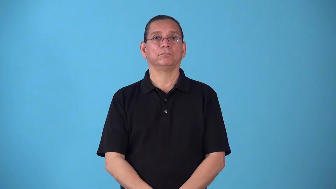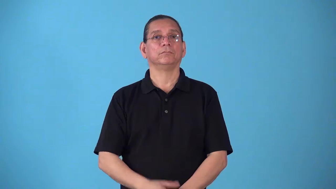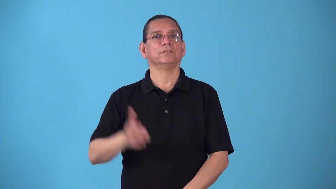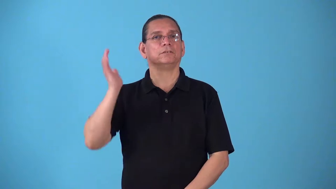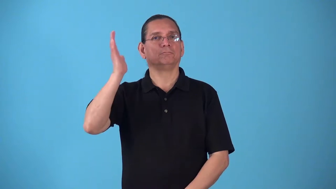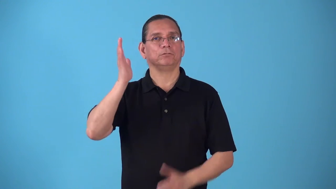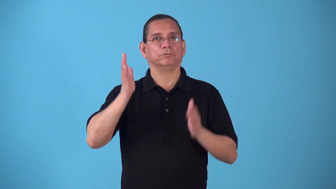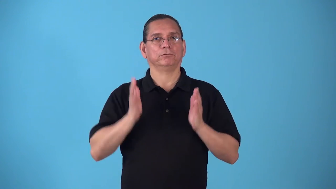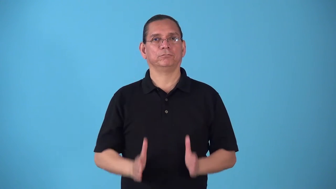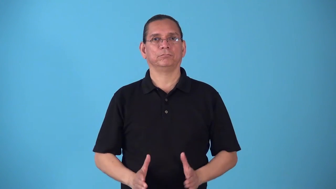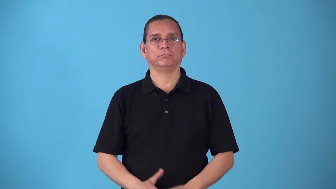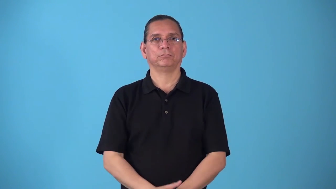speaker,talker,utterer